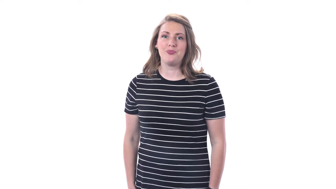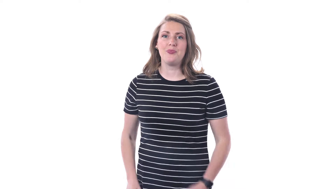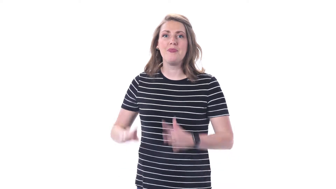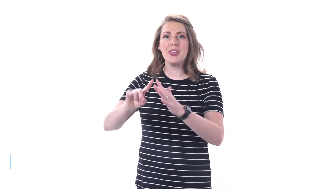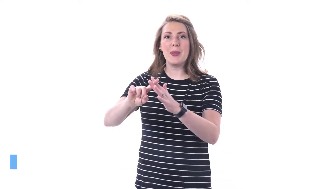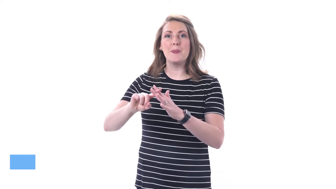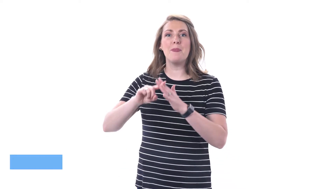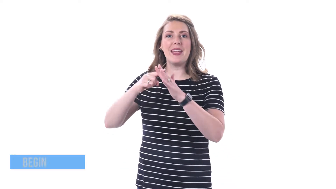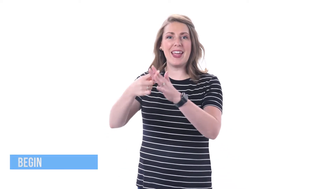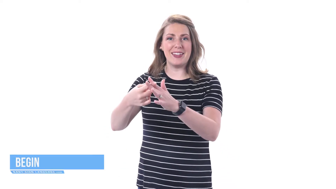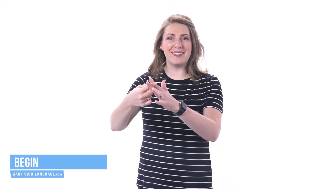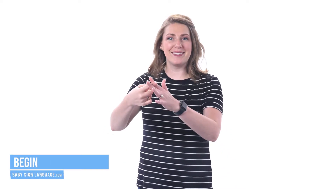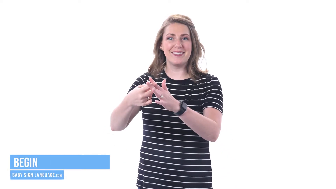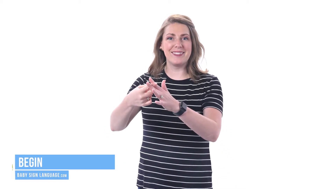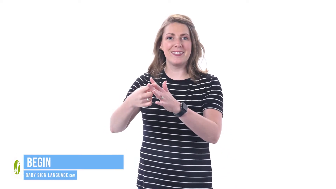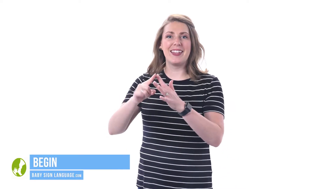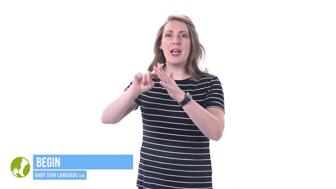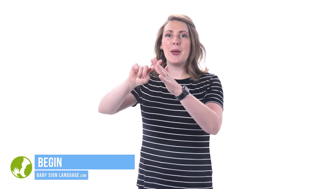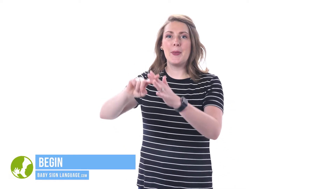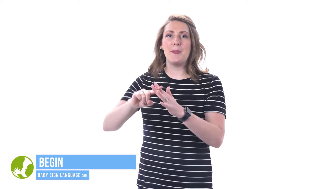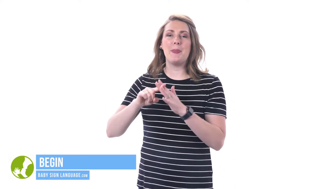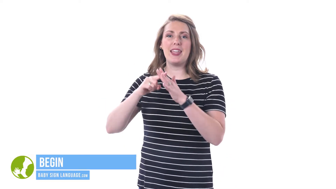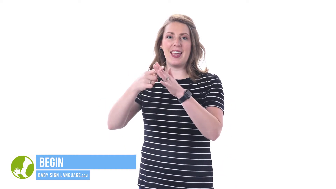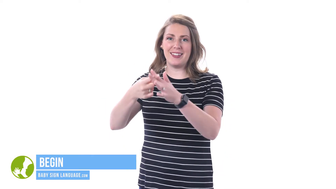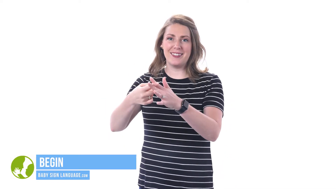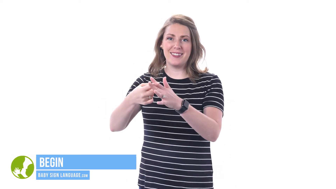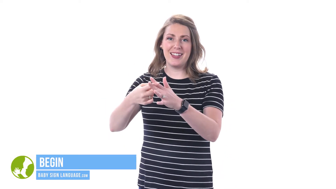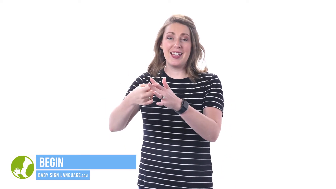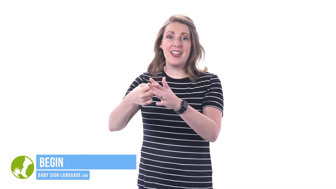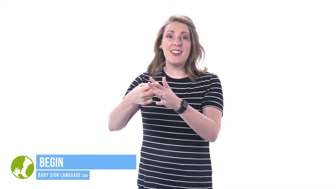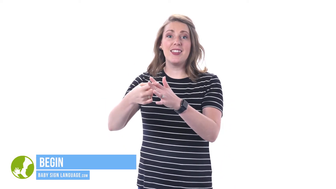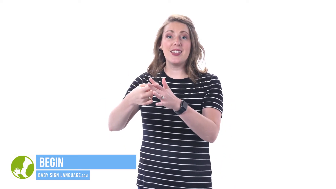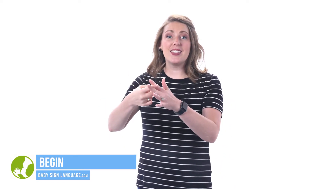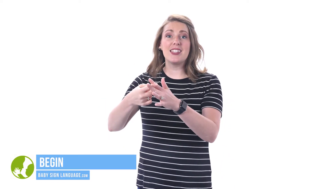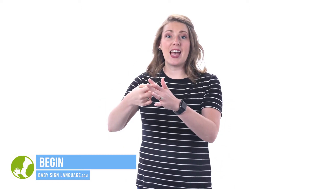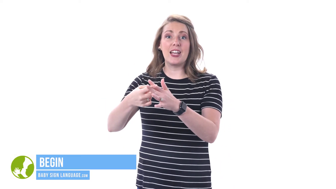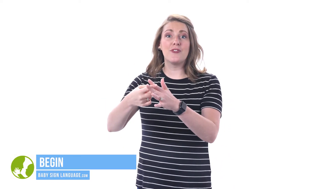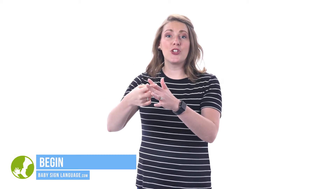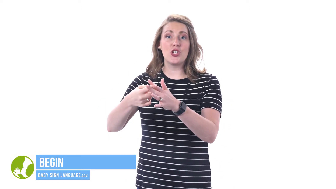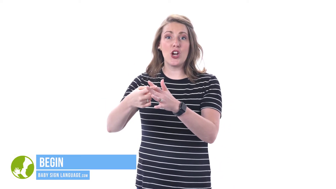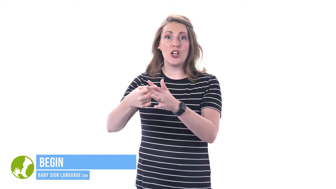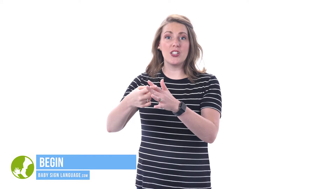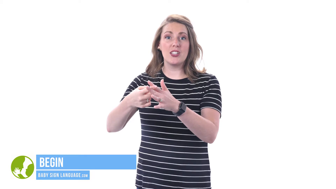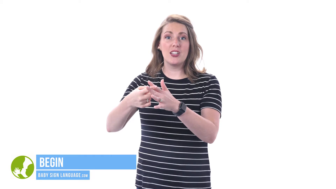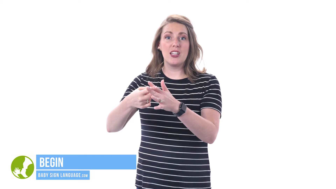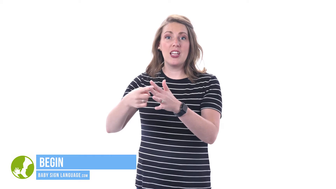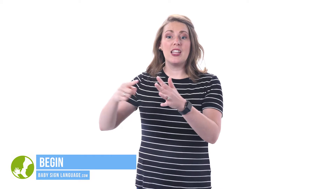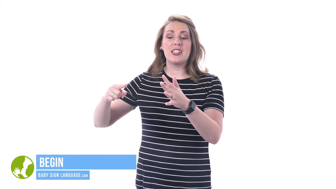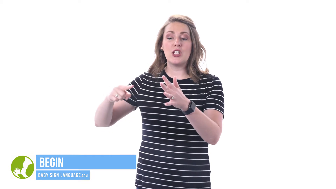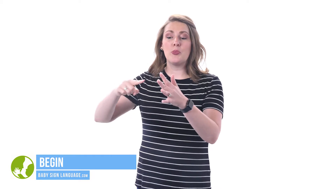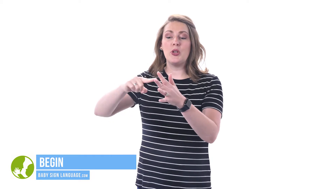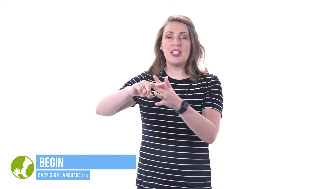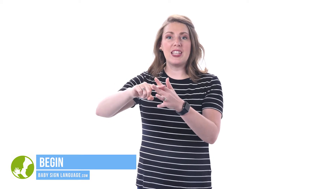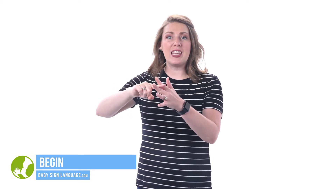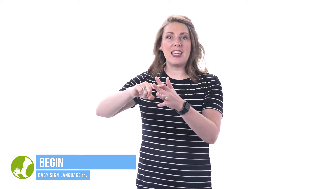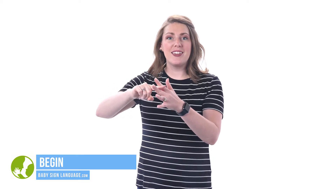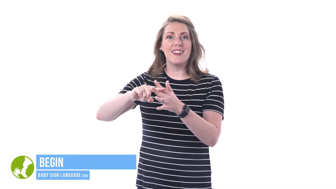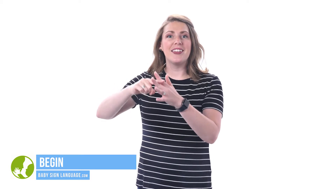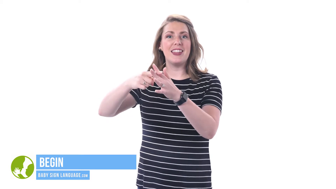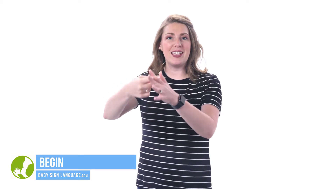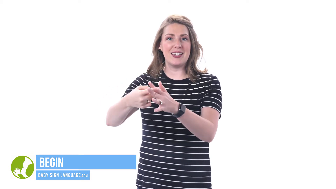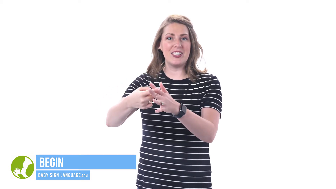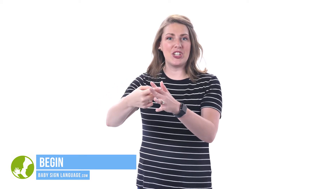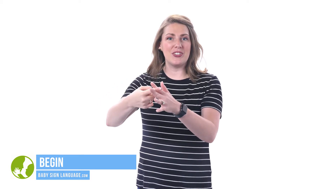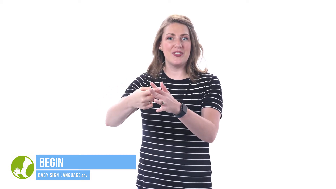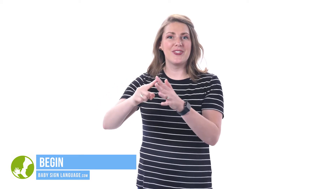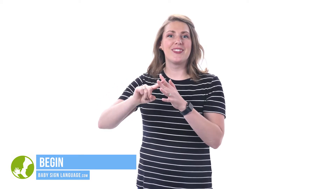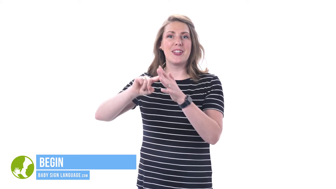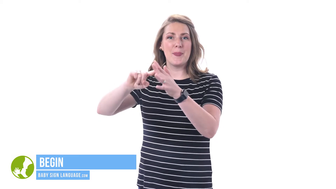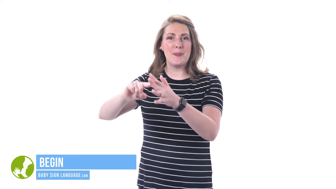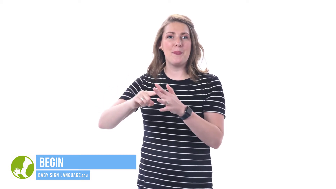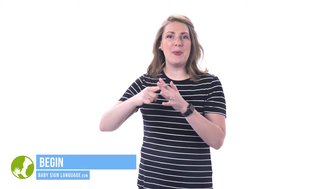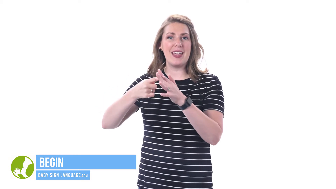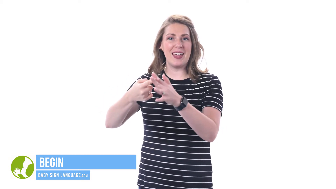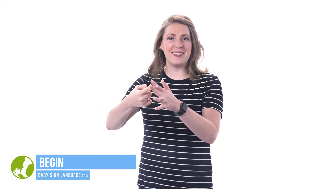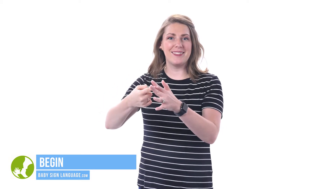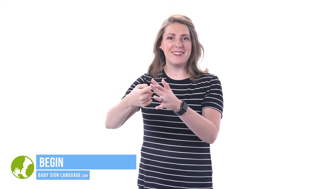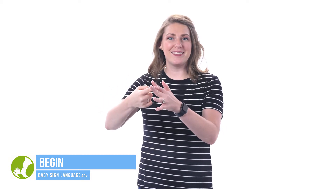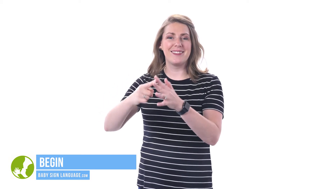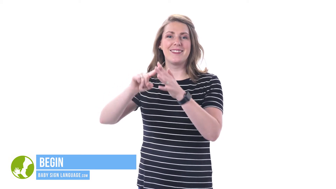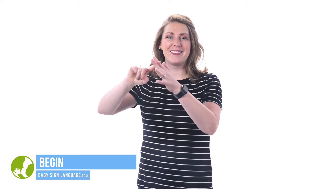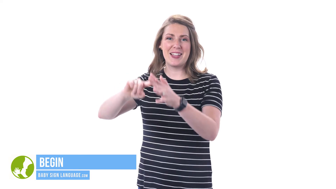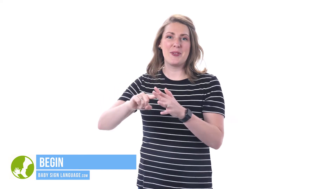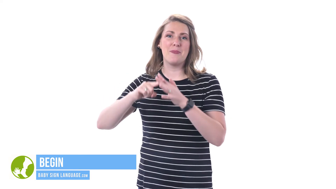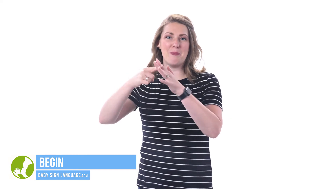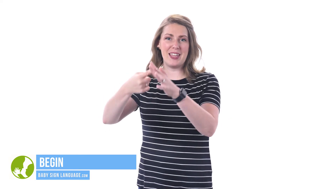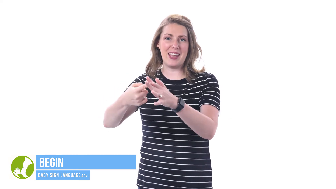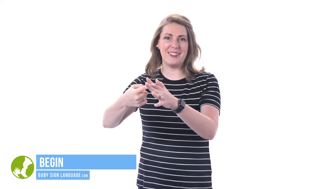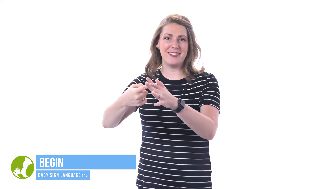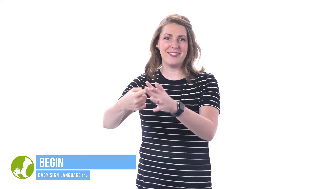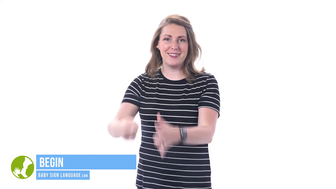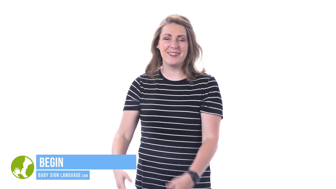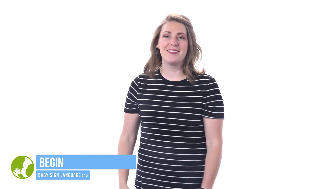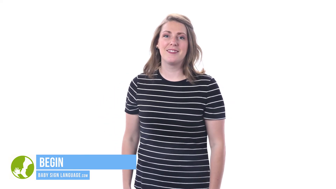Begin